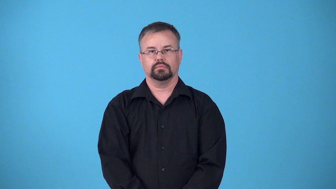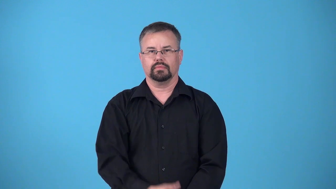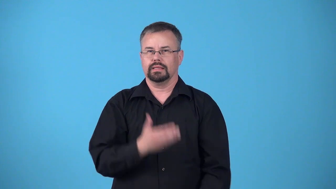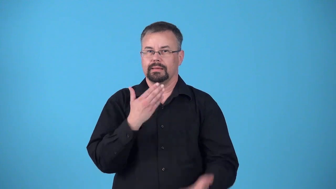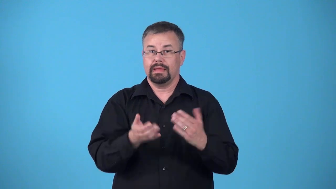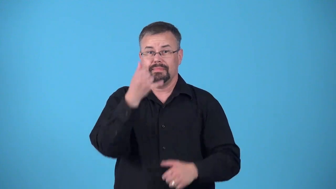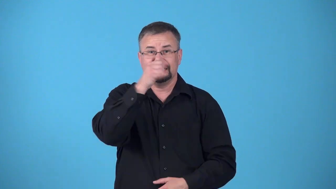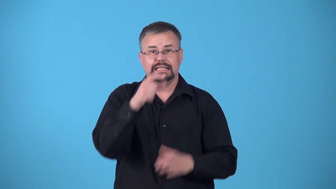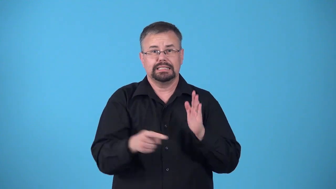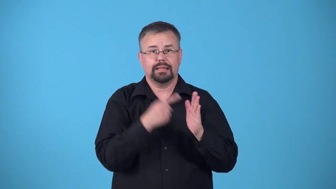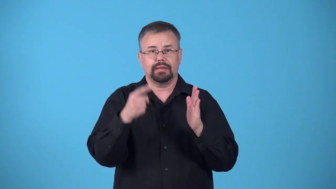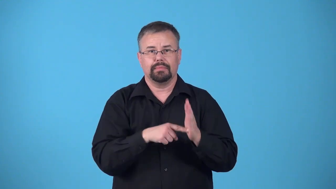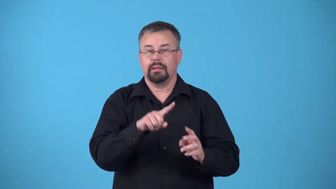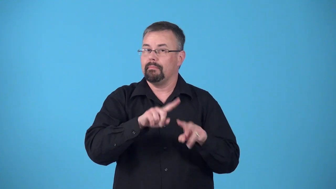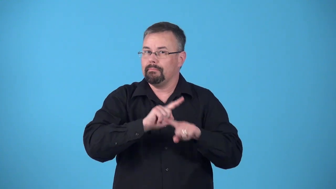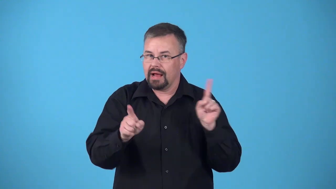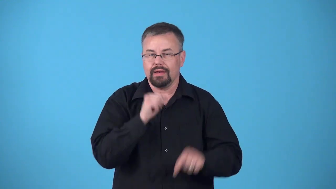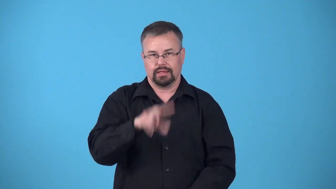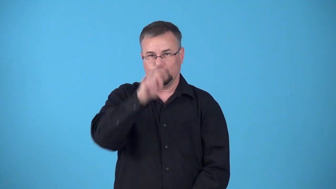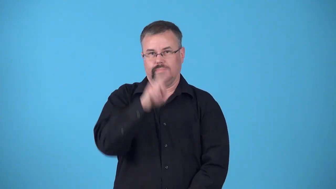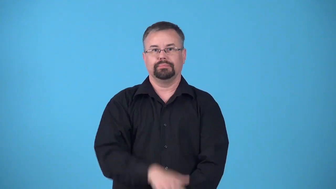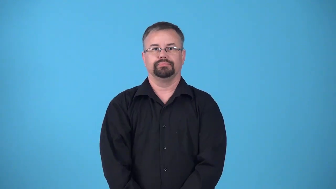I may be daft, but i'm not stupid